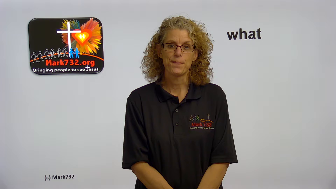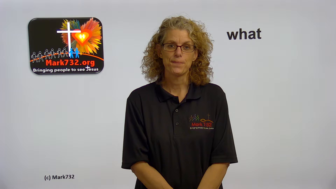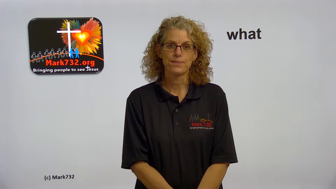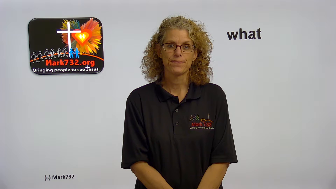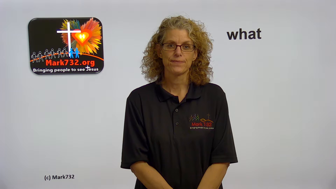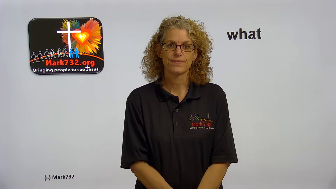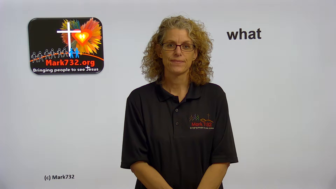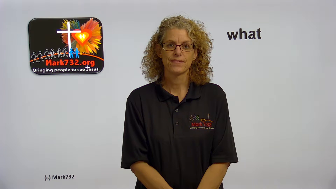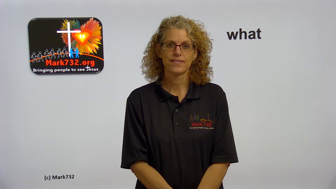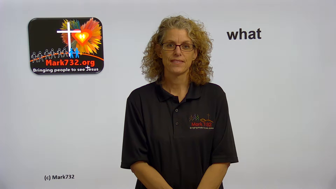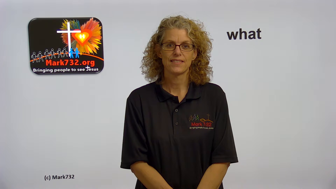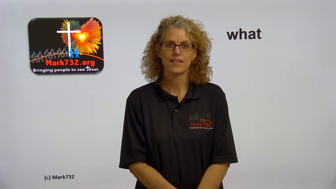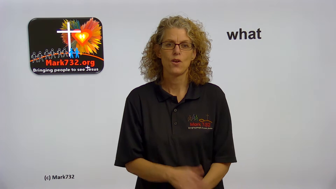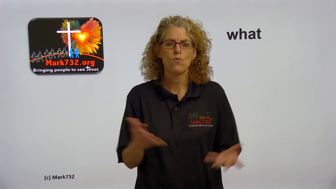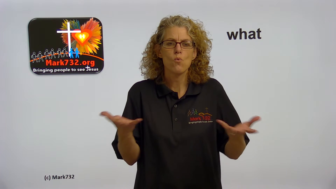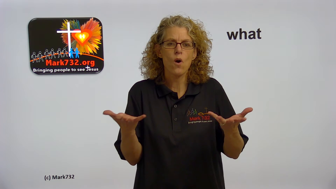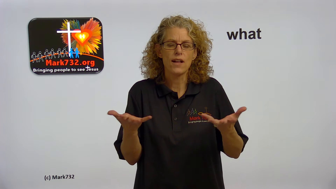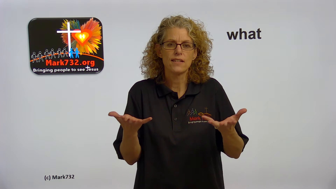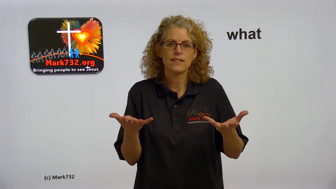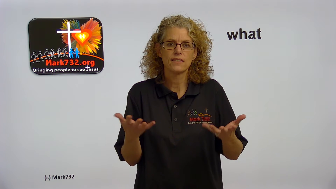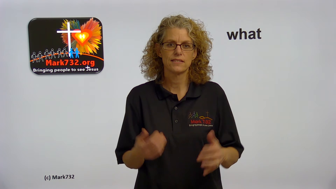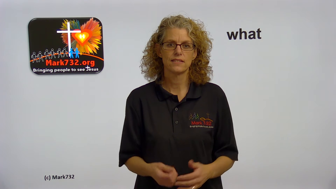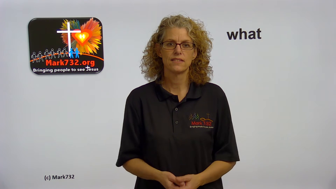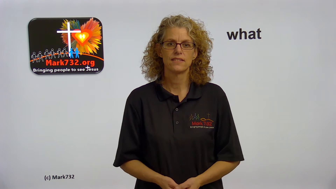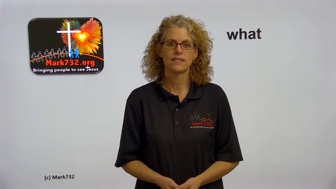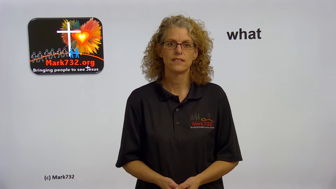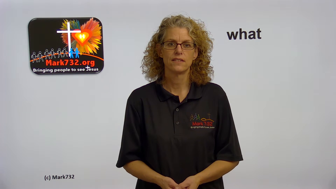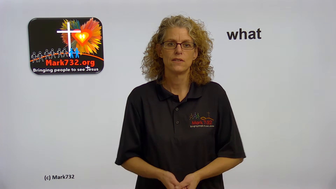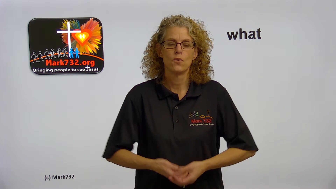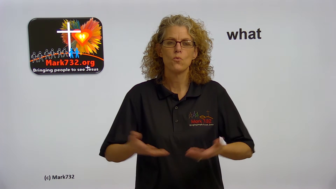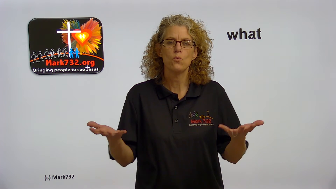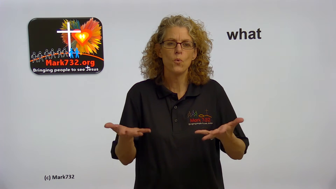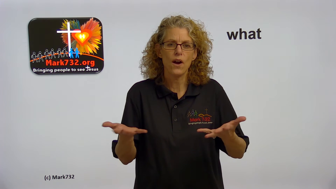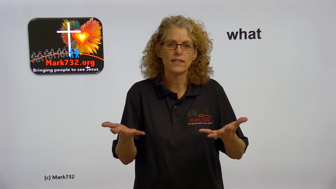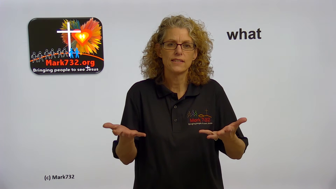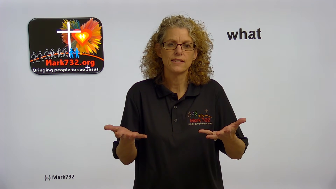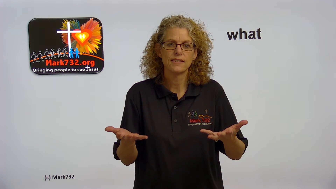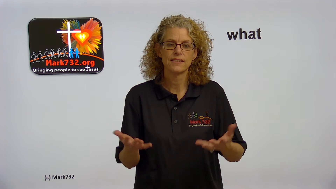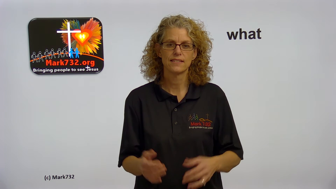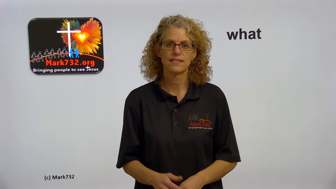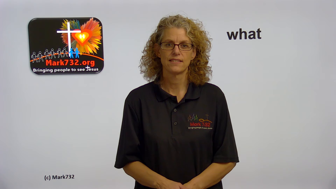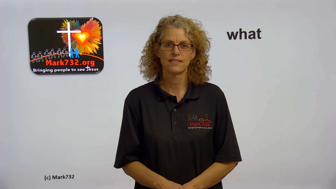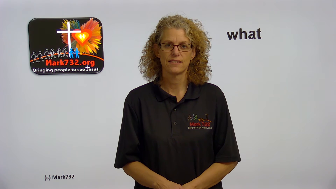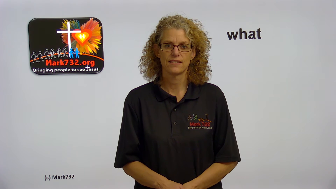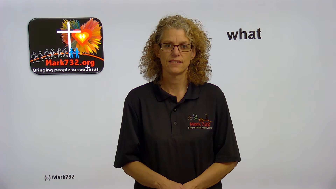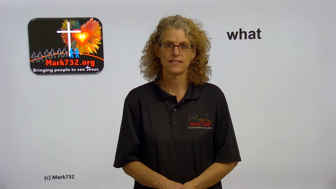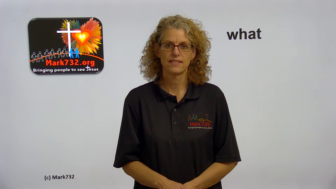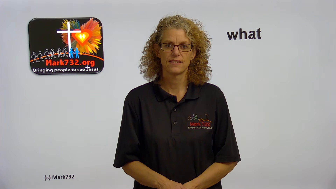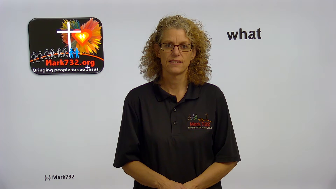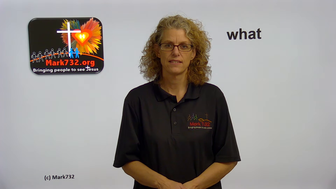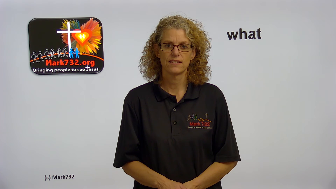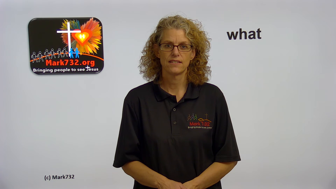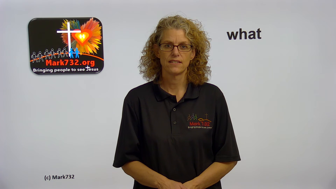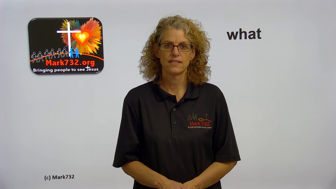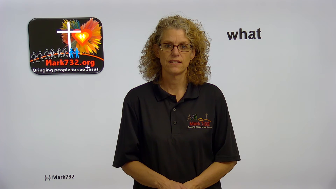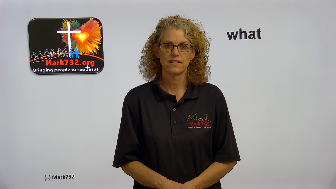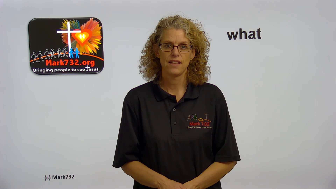what